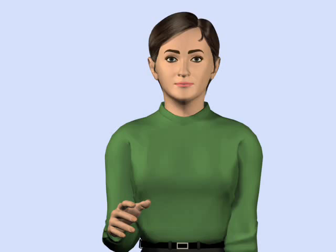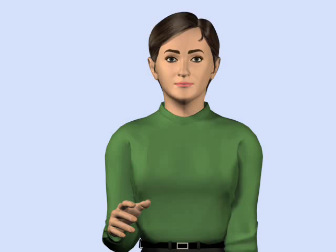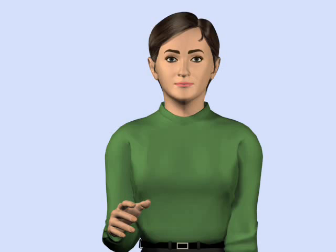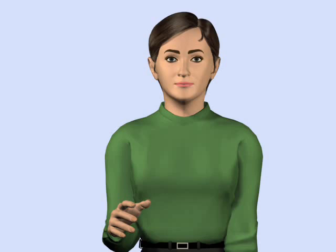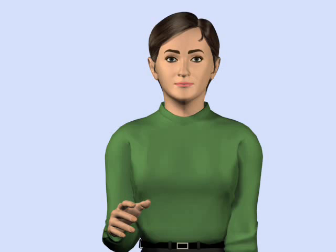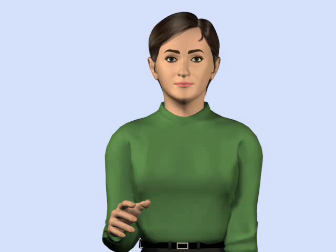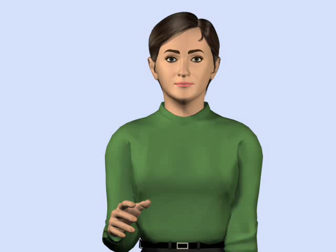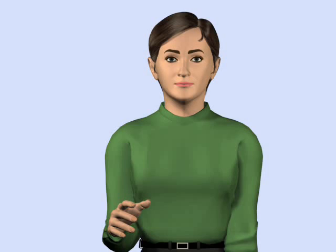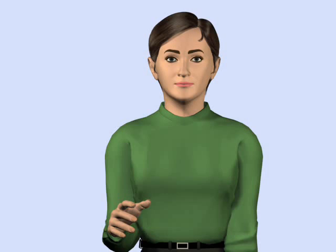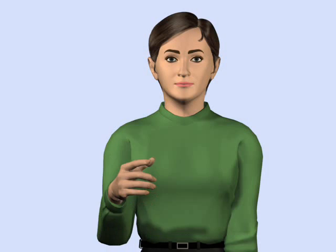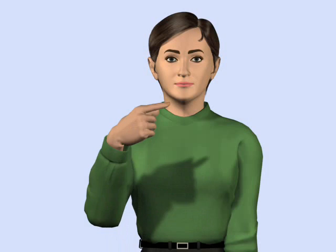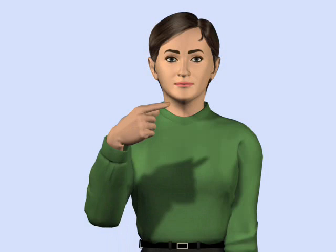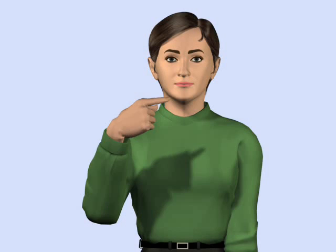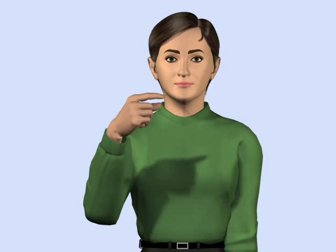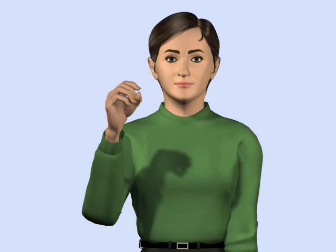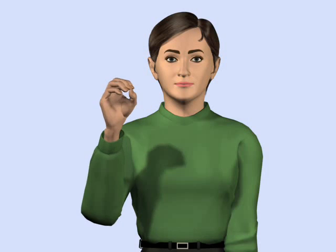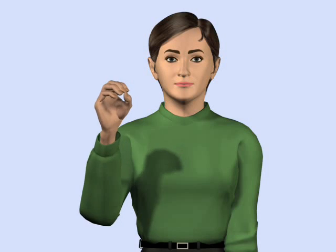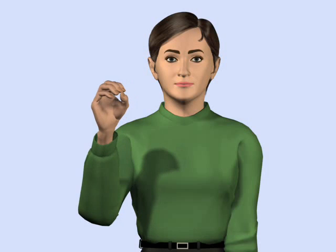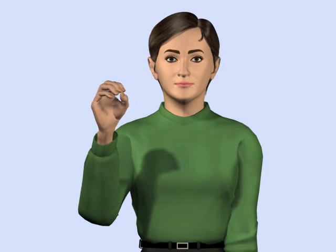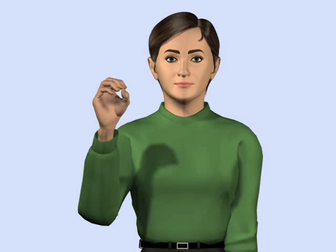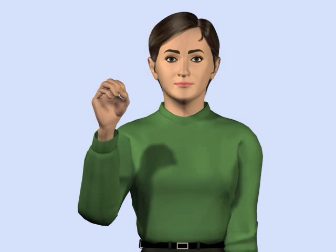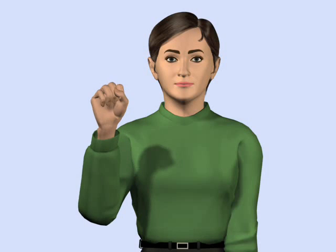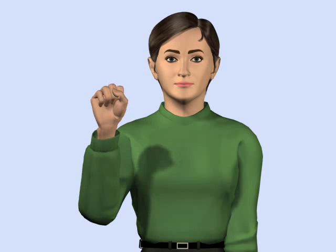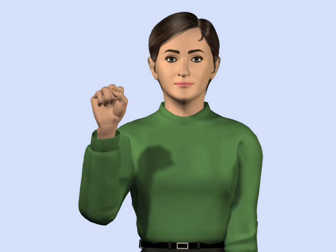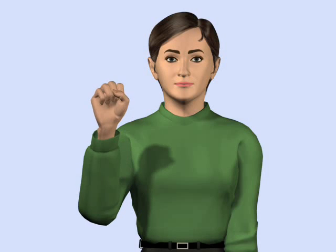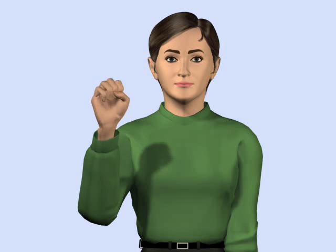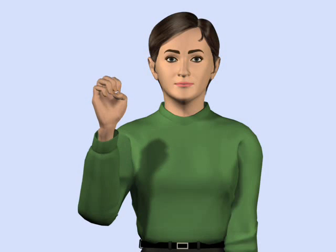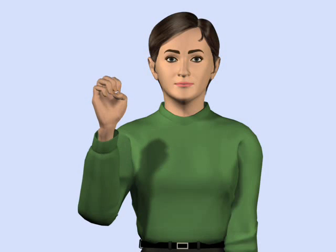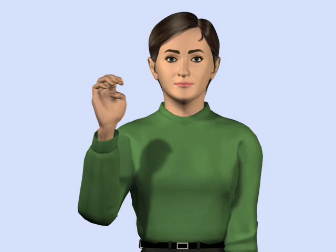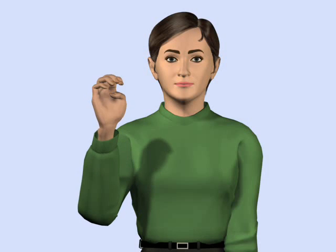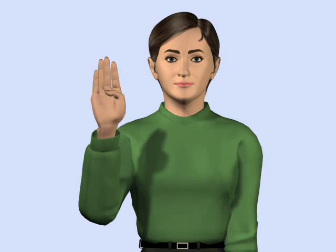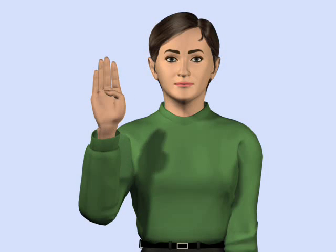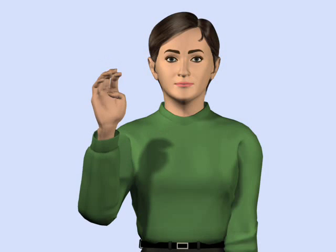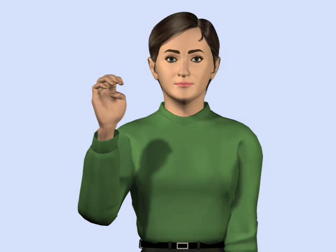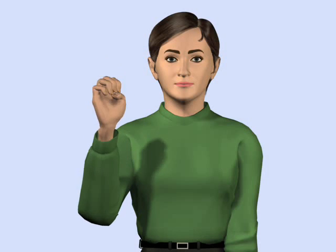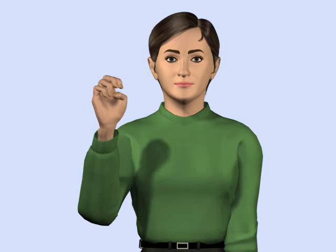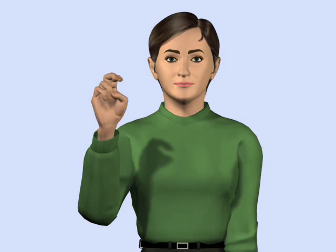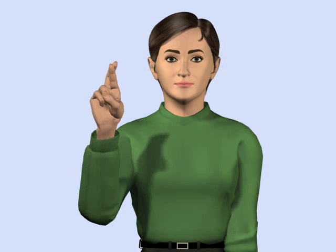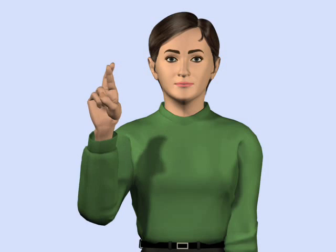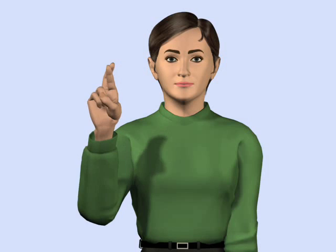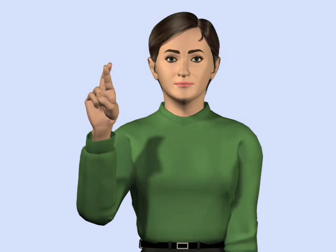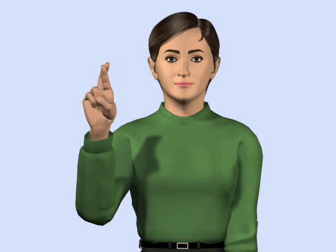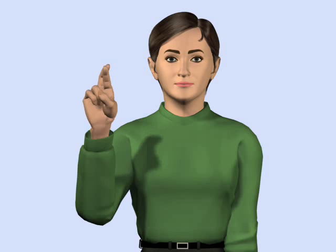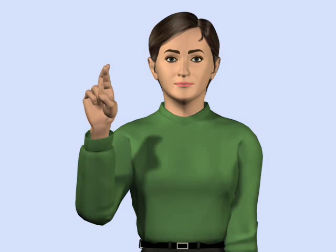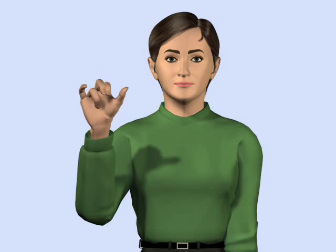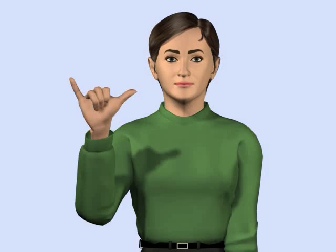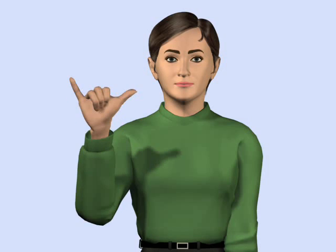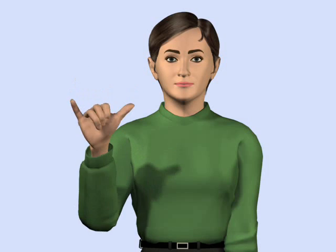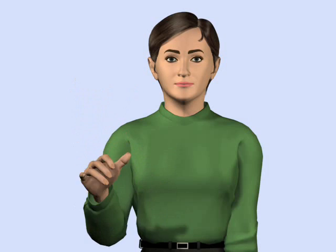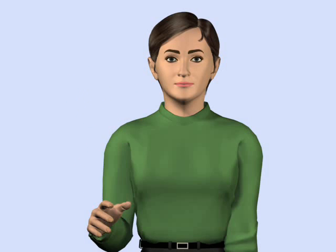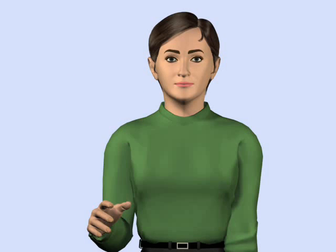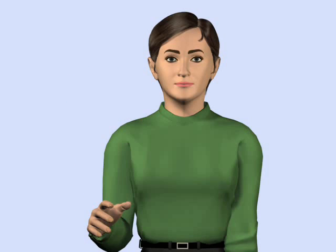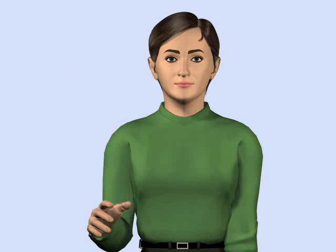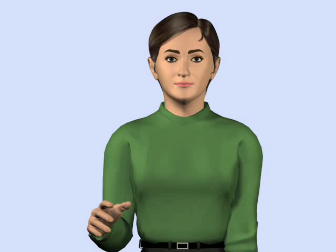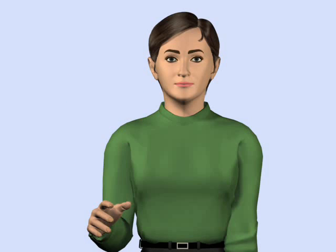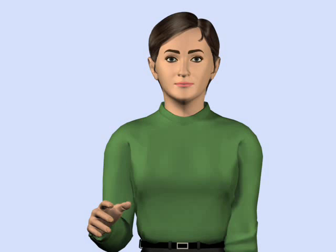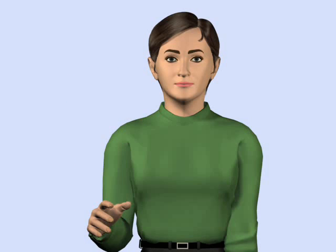gooseberry